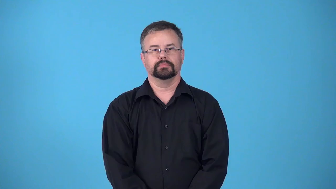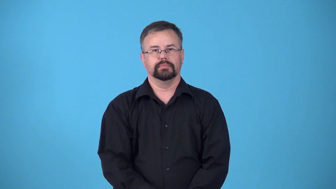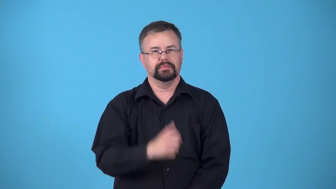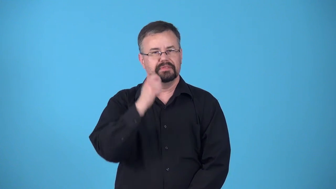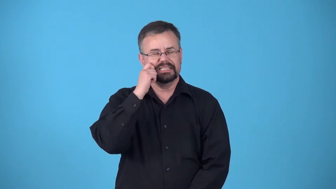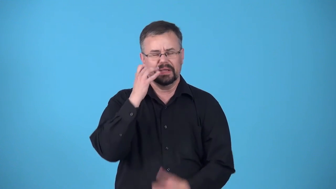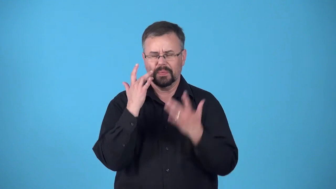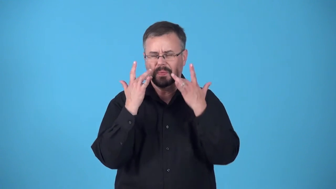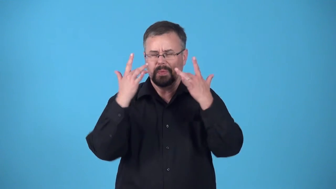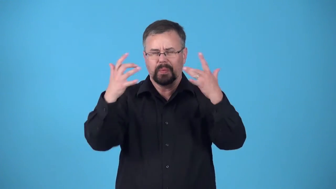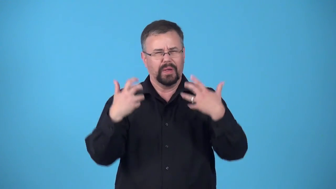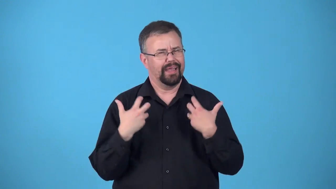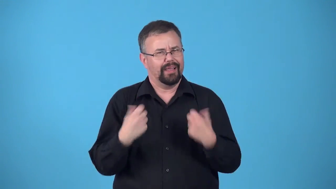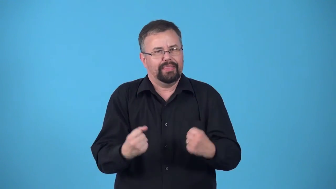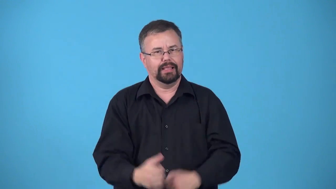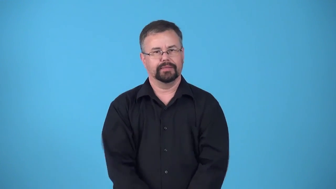clear